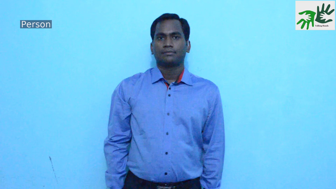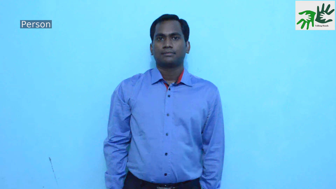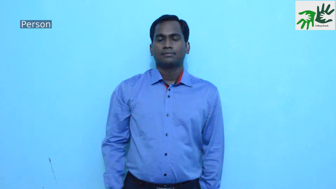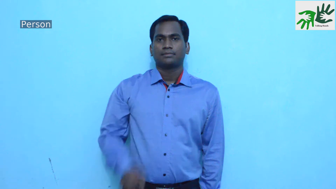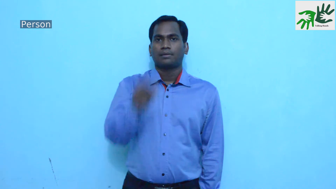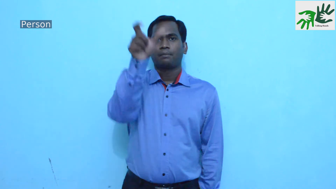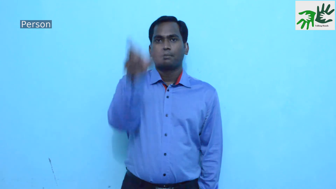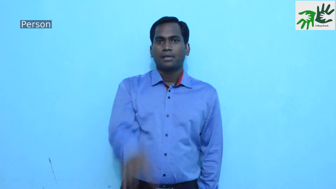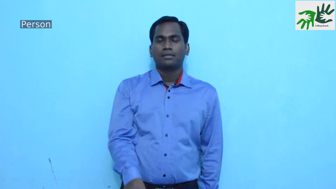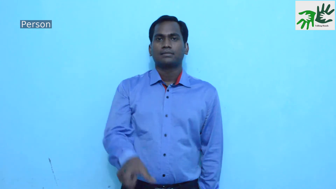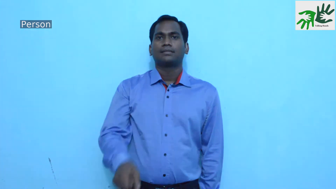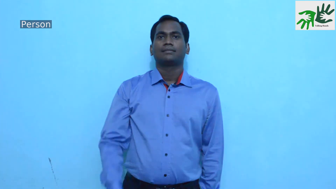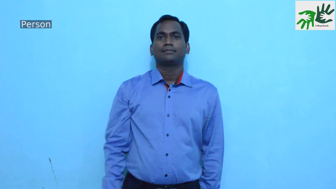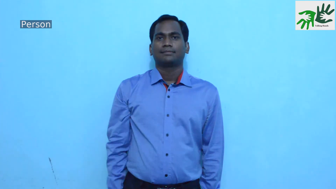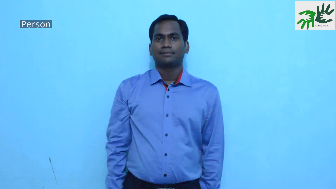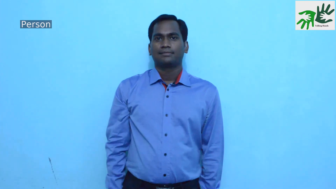Person